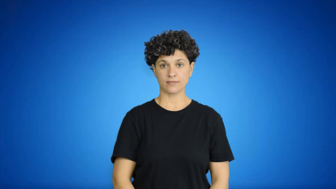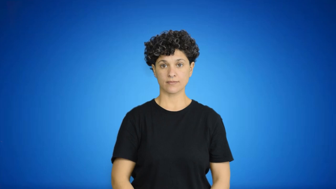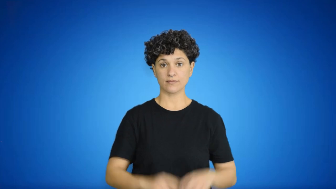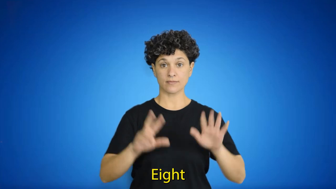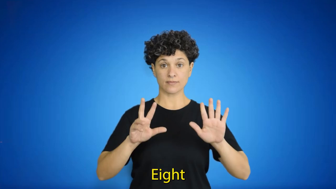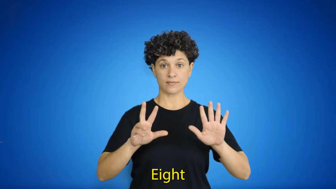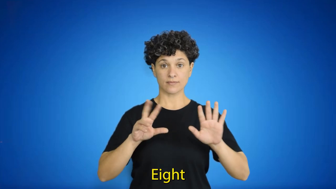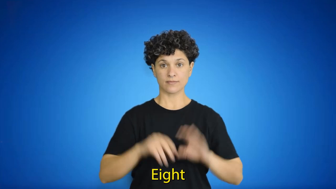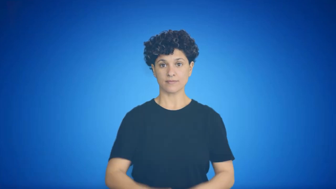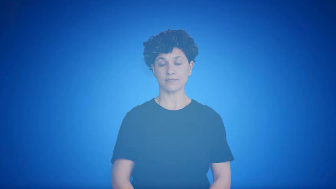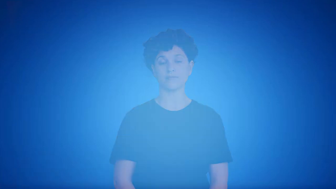Eight